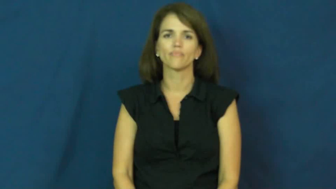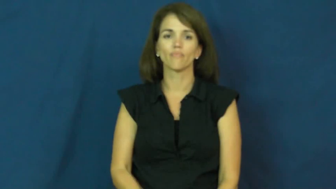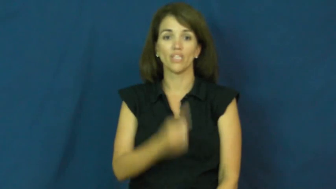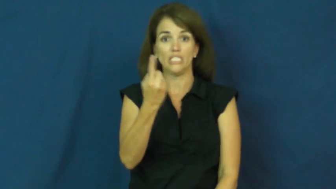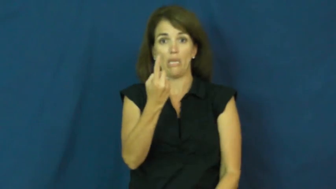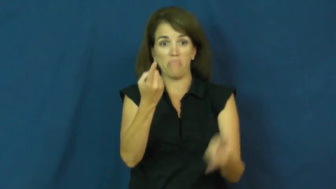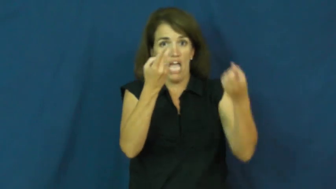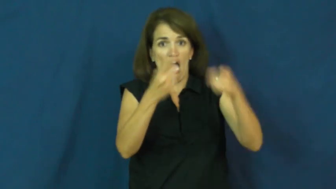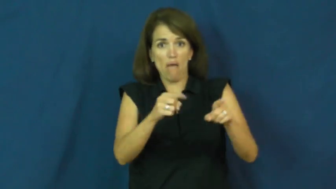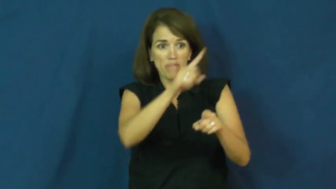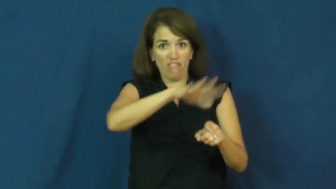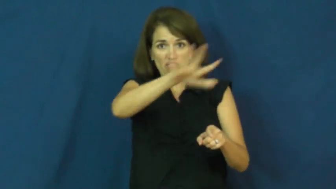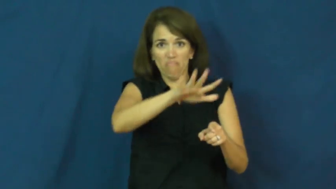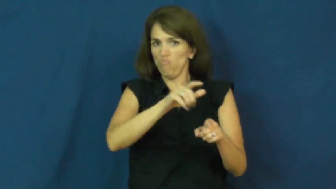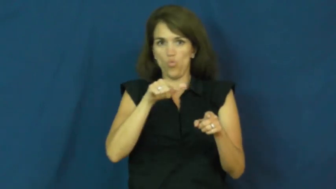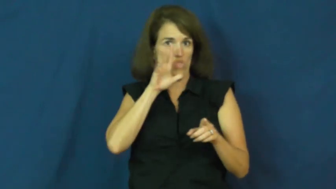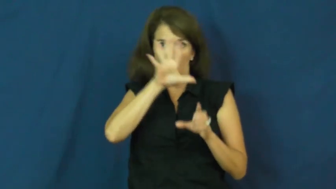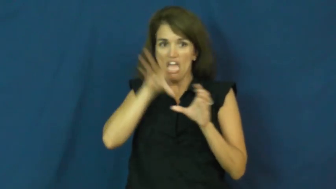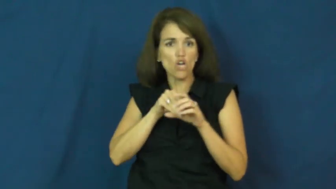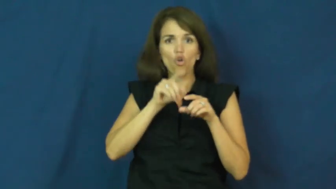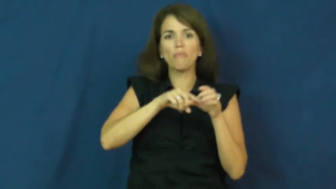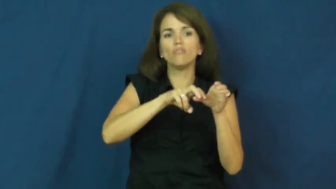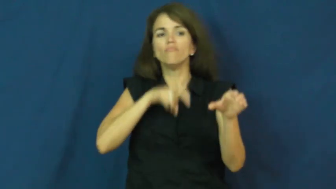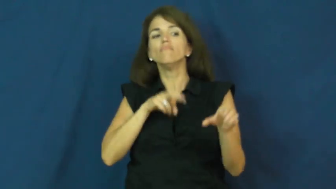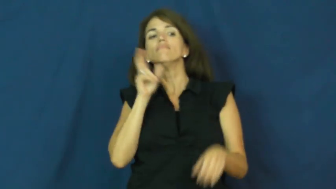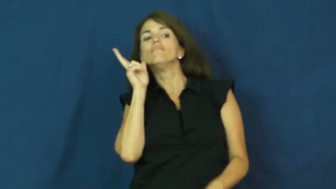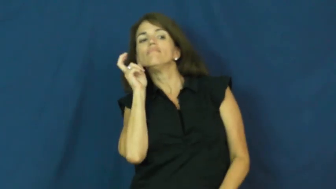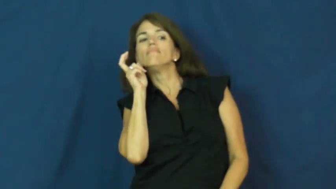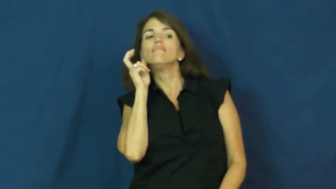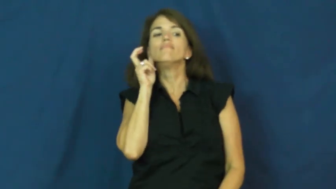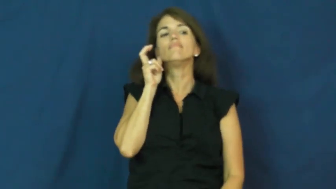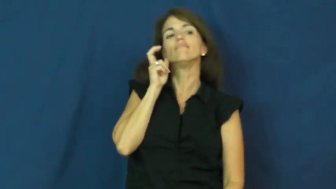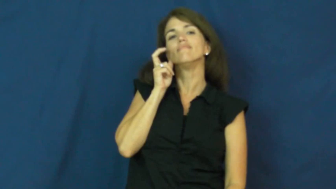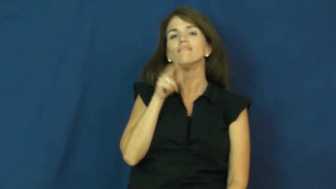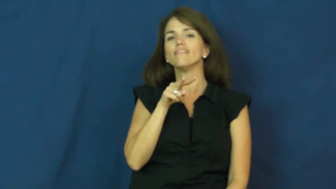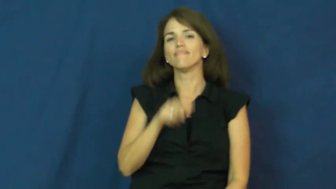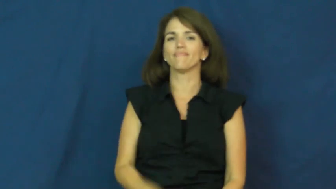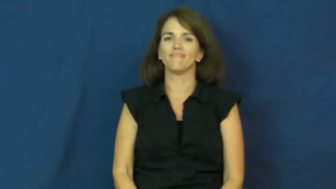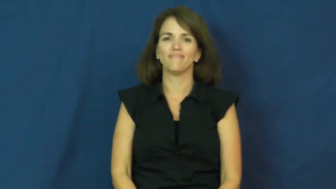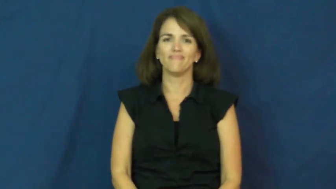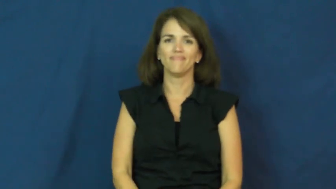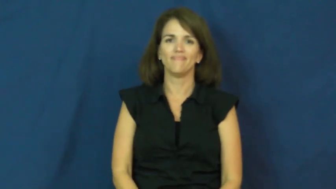fly on the wall